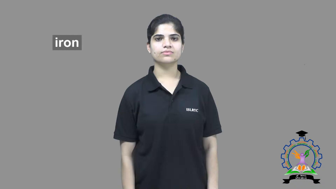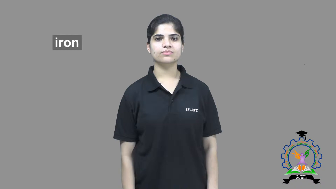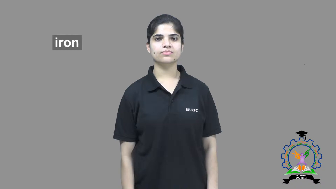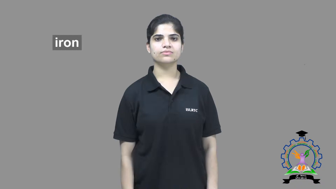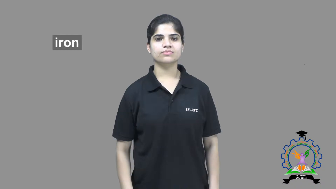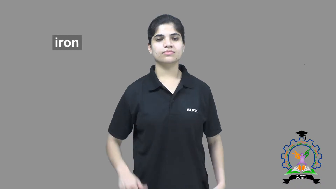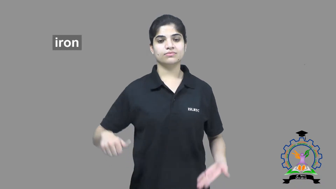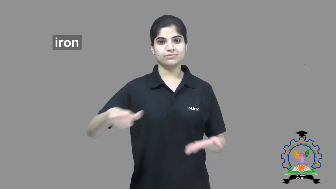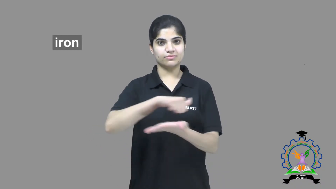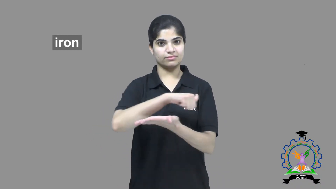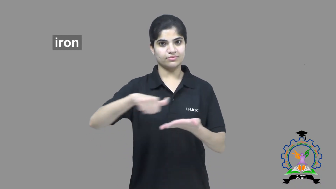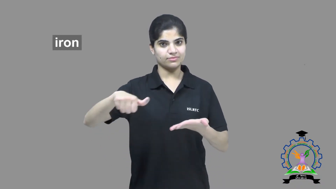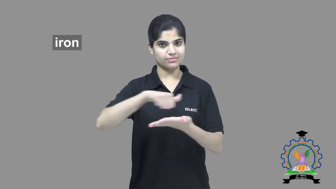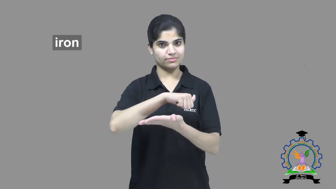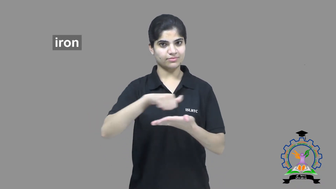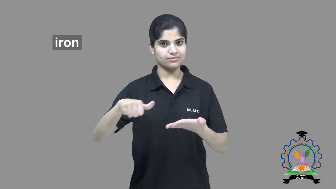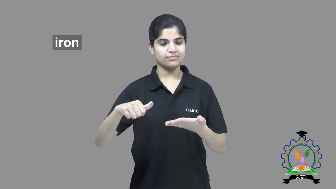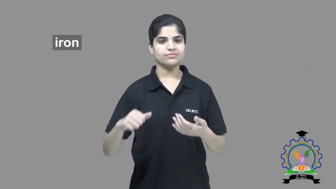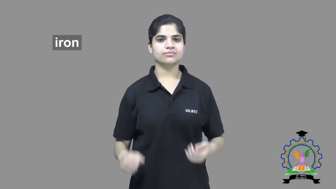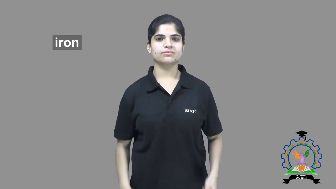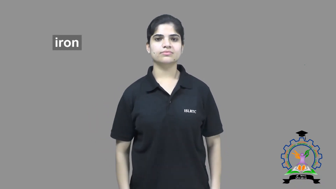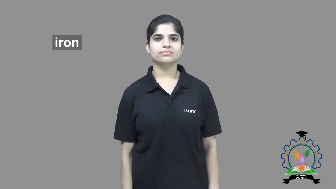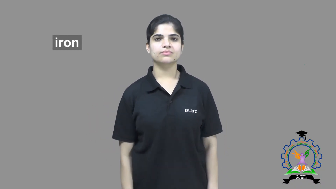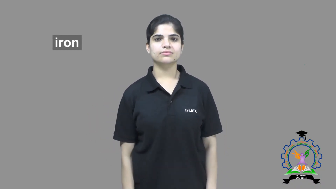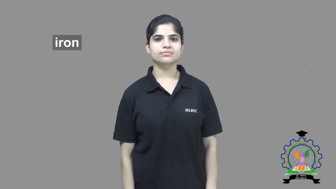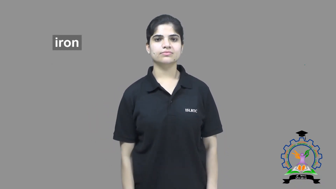iron (clothes)